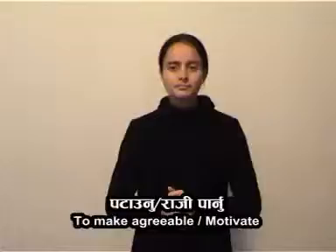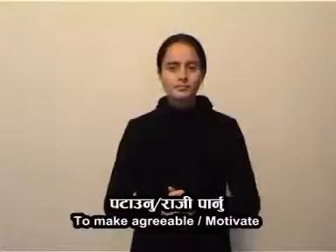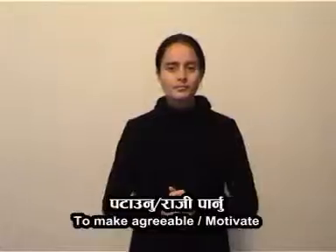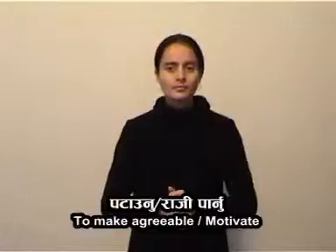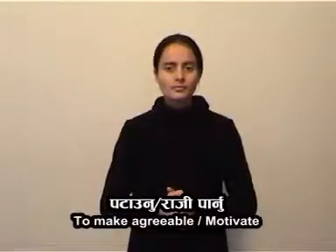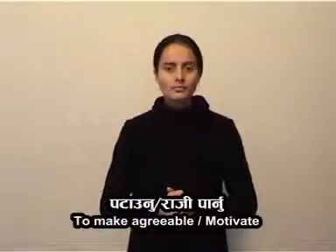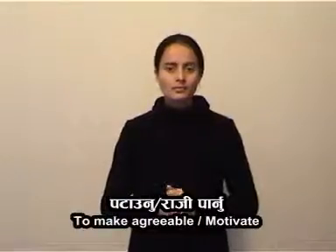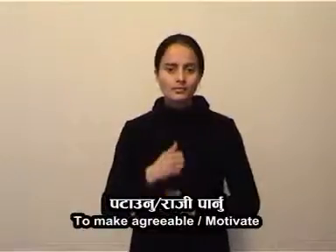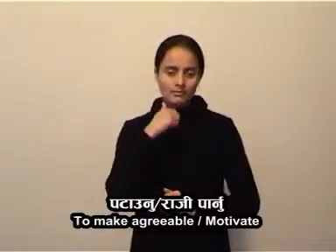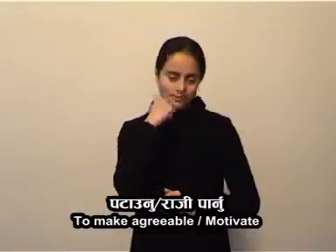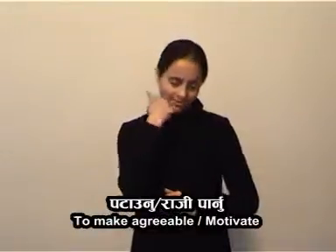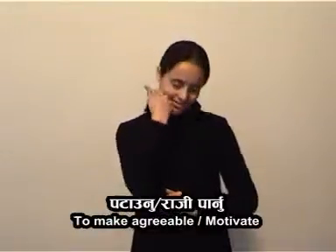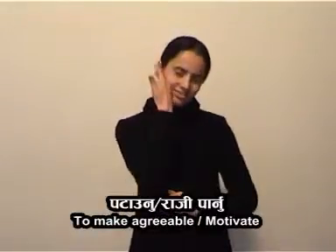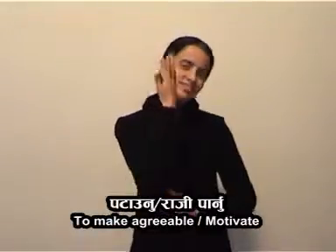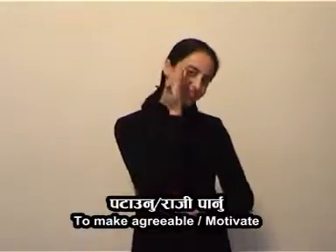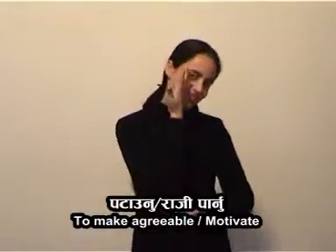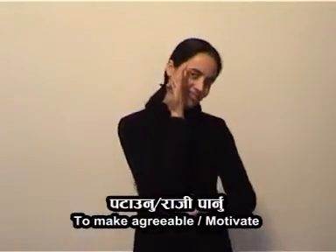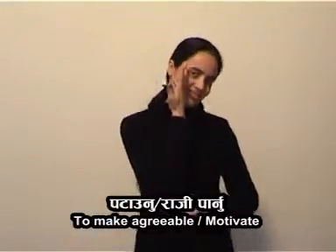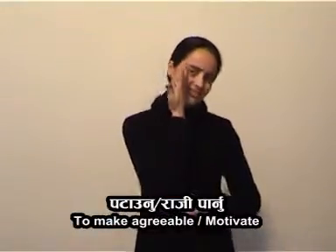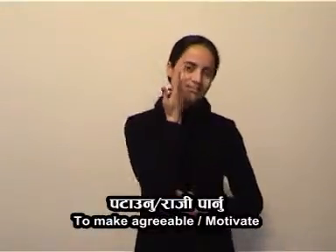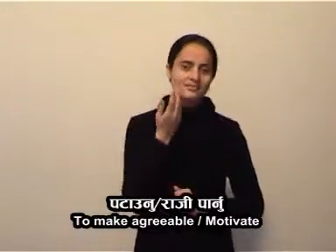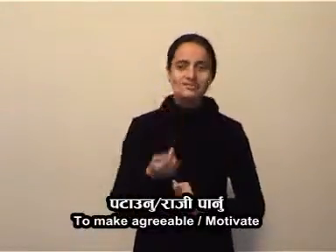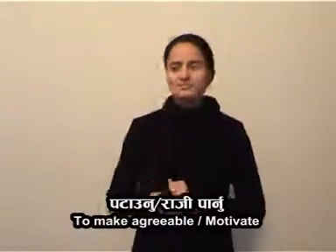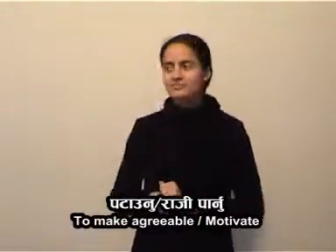agreeablemotivate